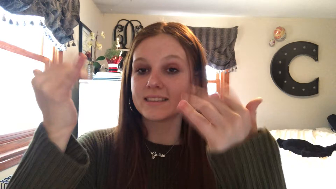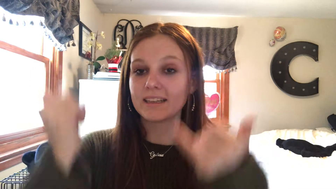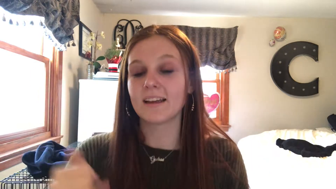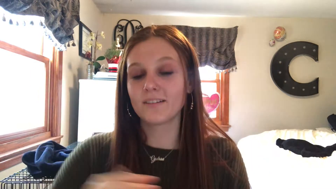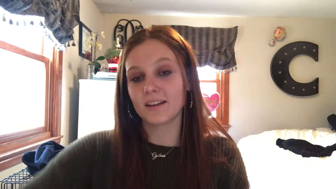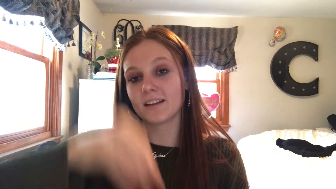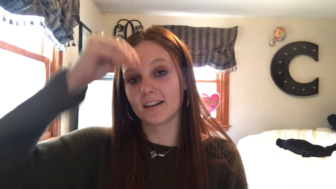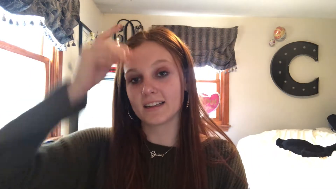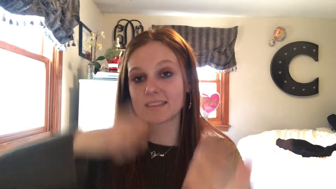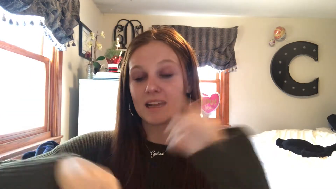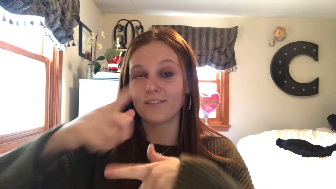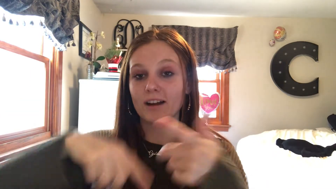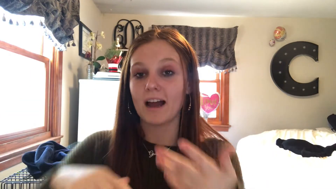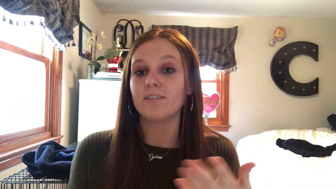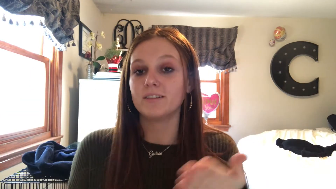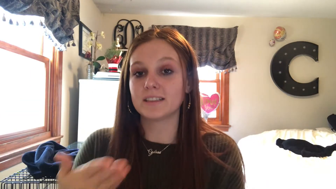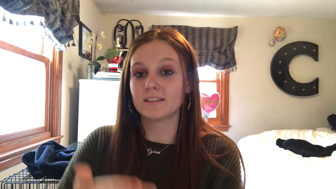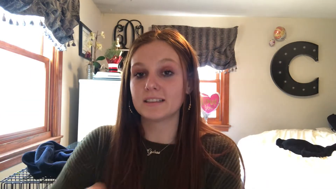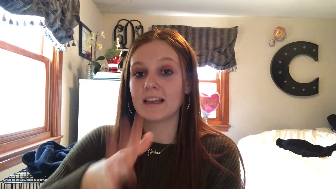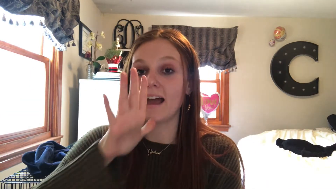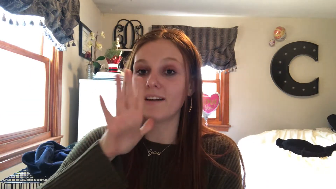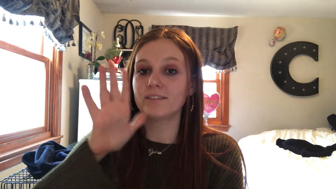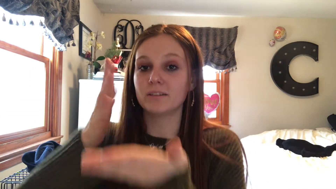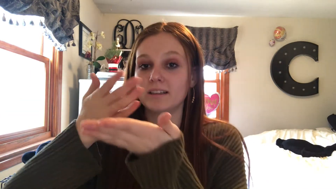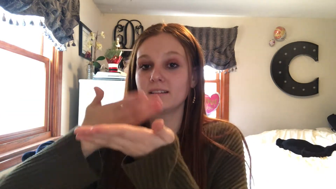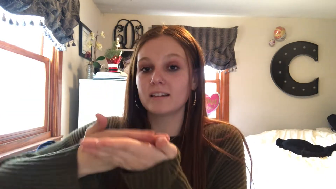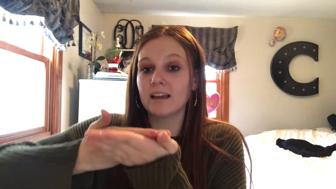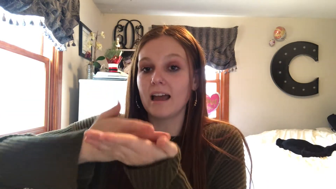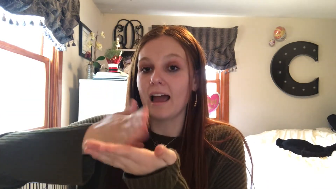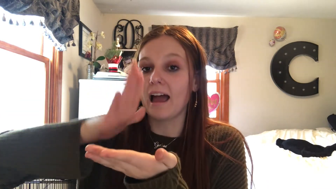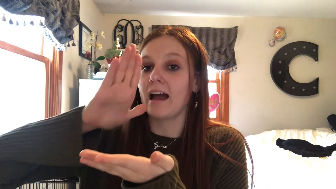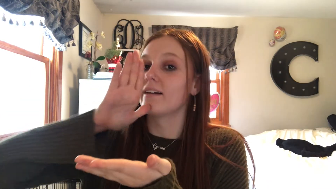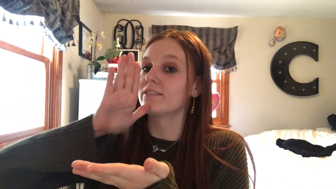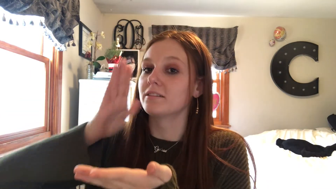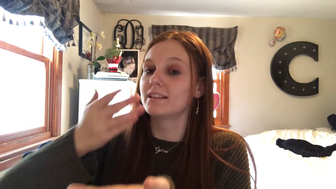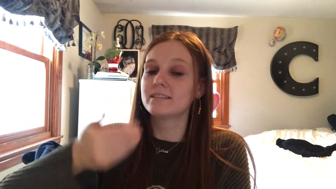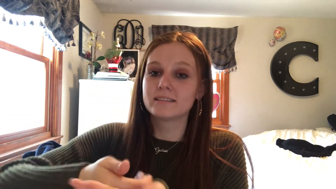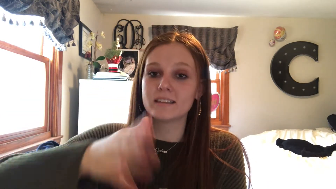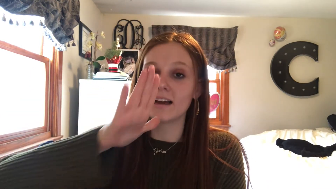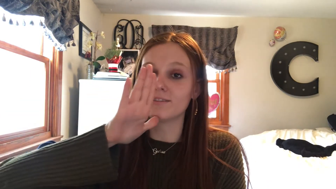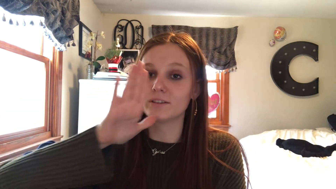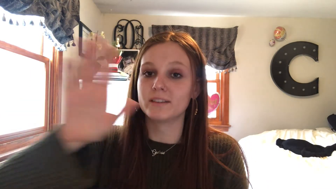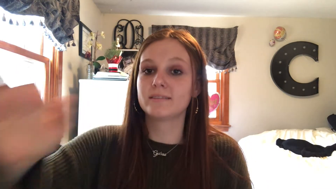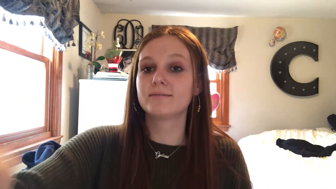Affluent